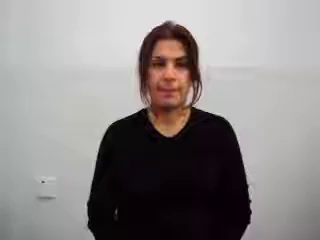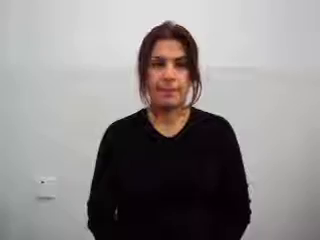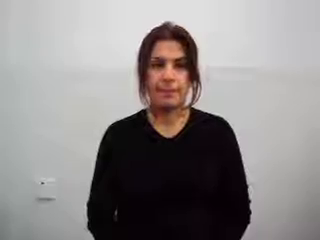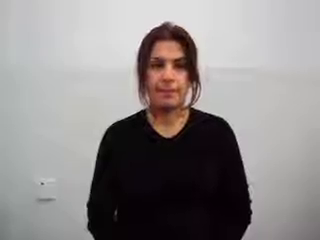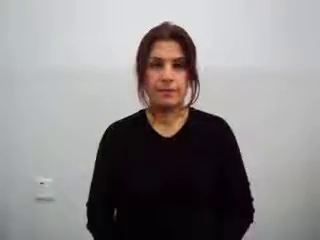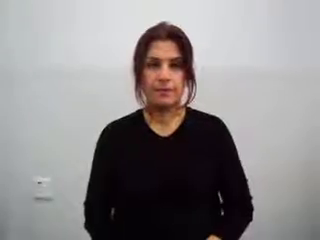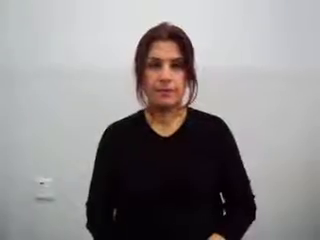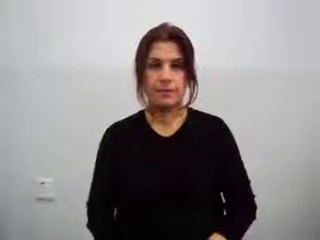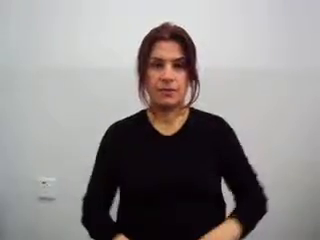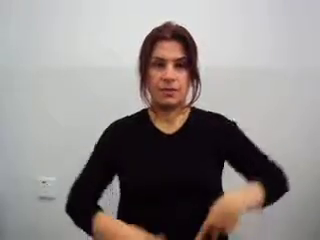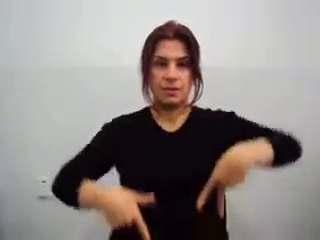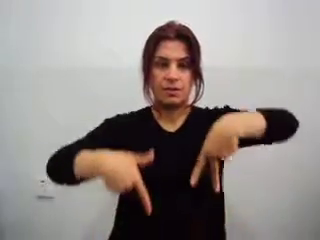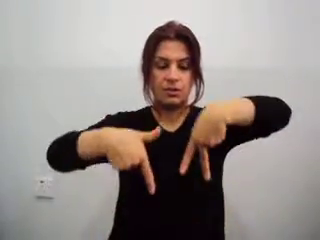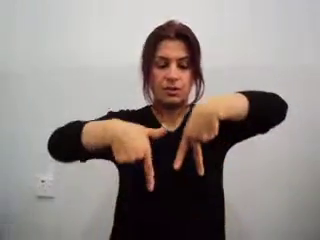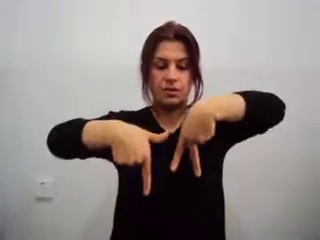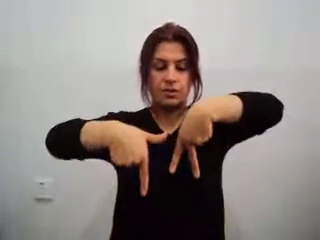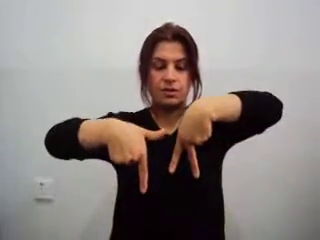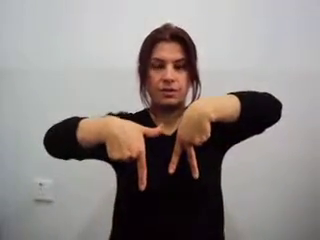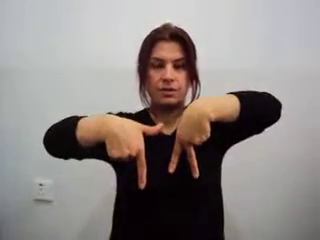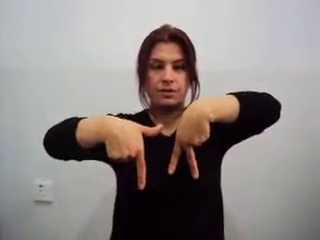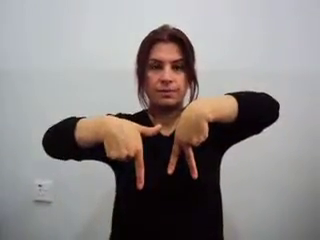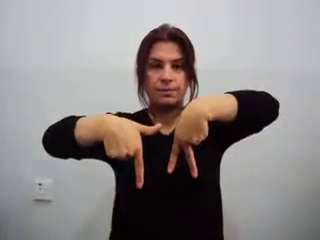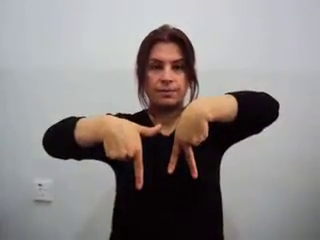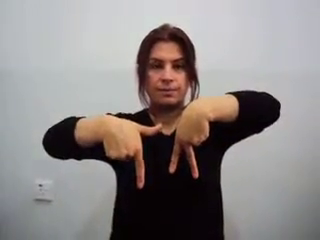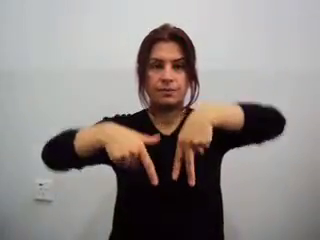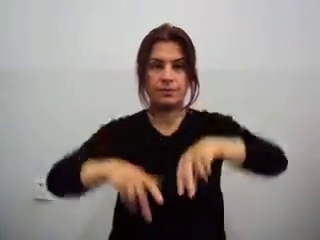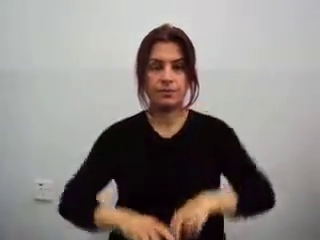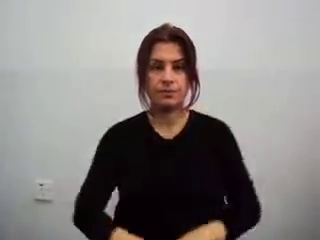number86